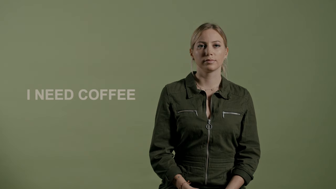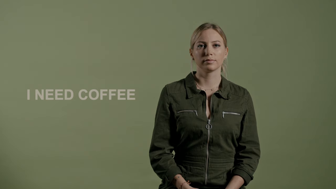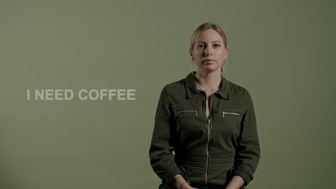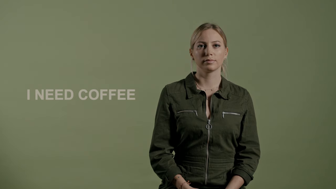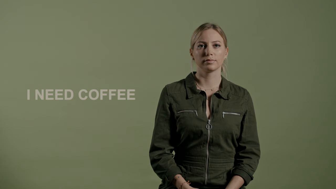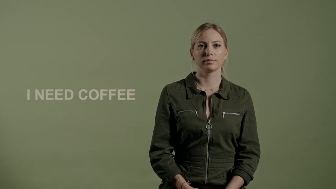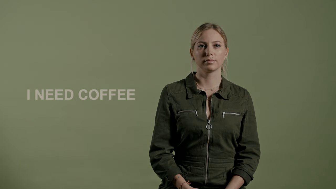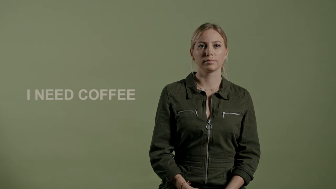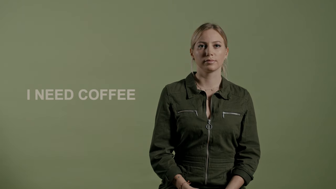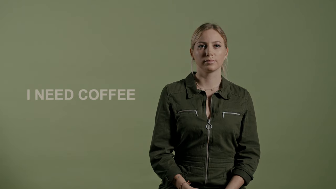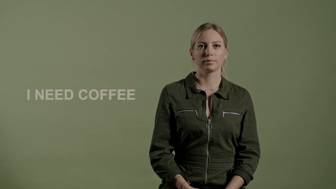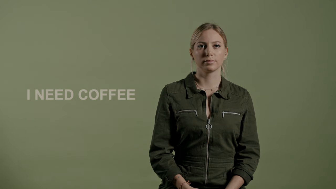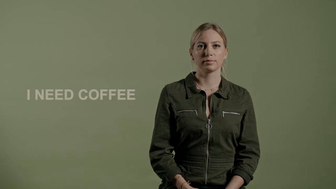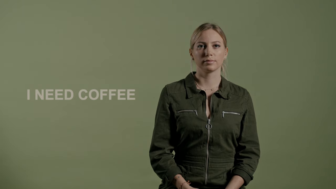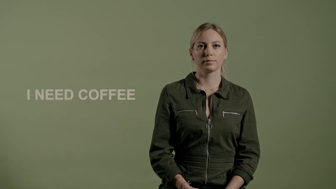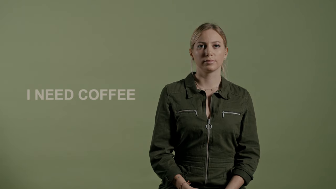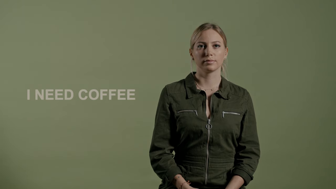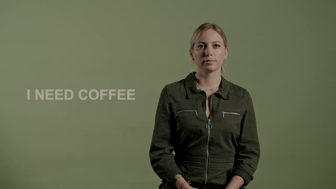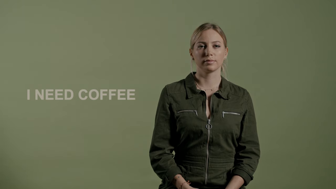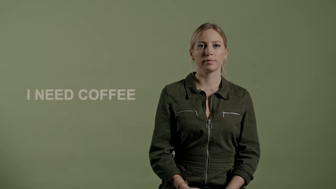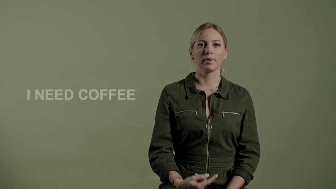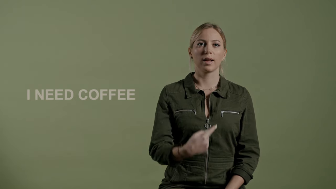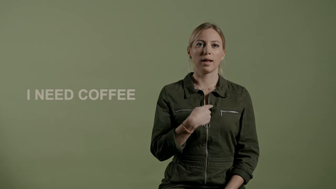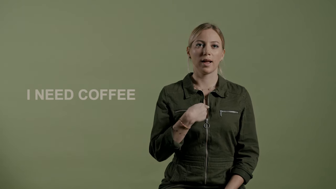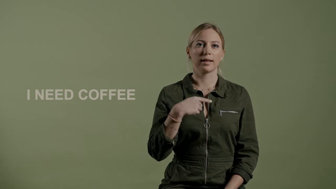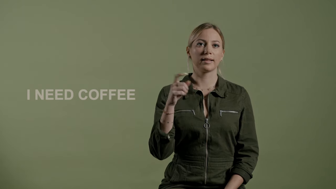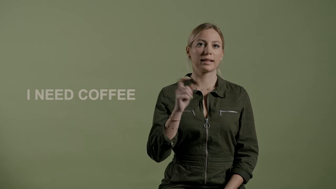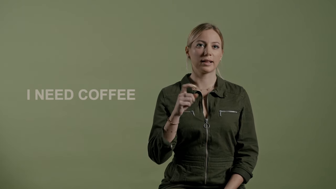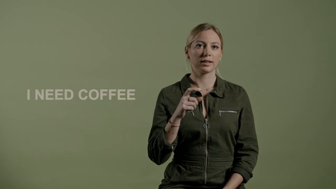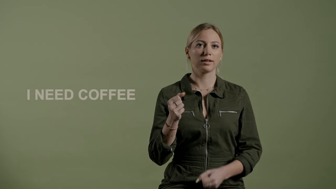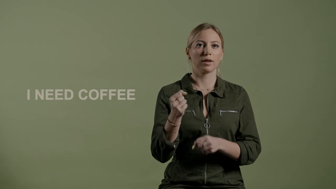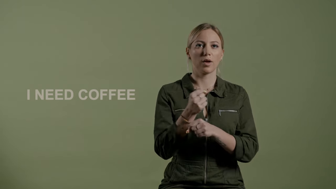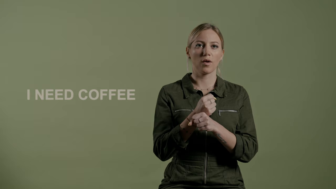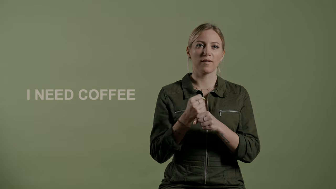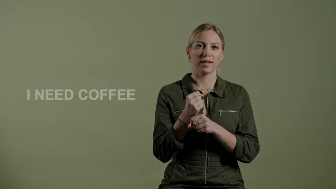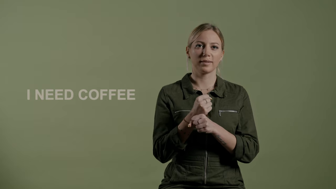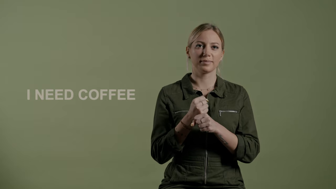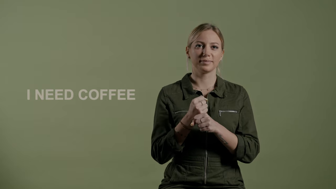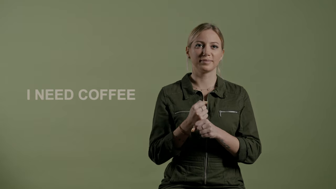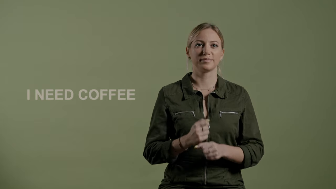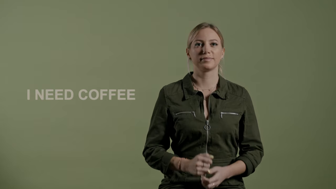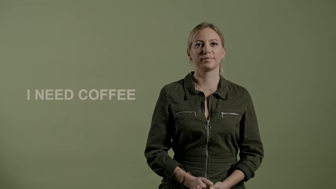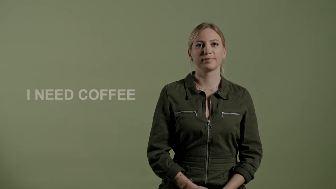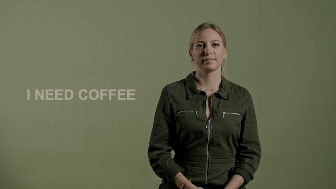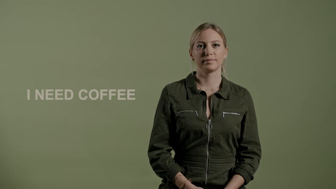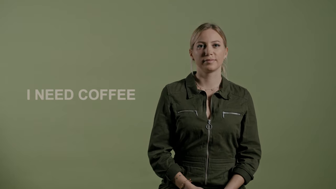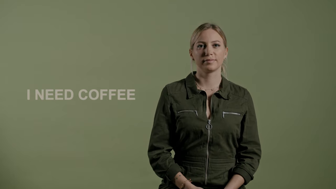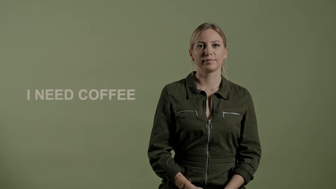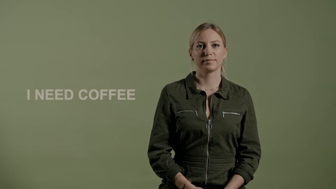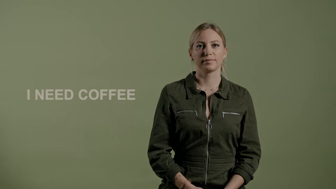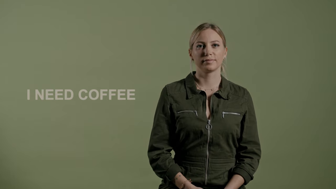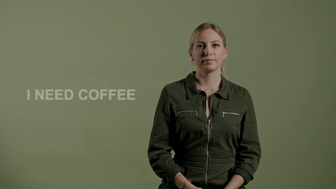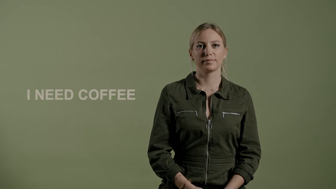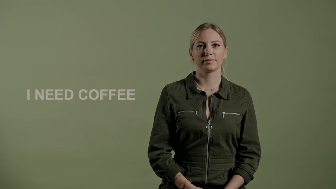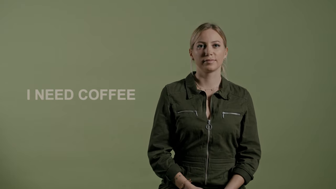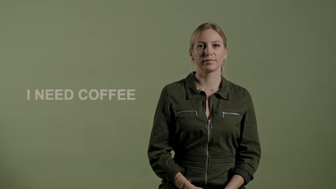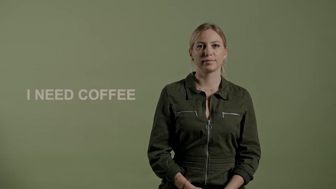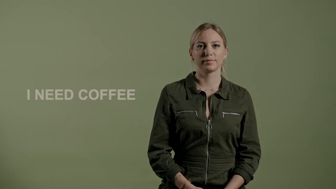I Need Coffee